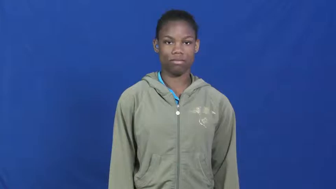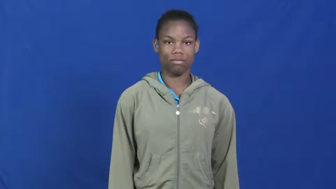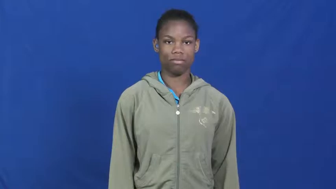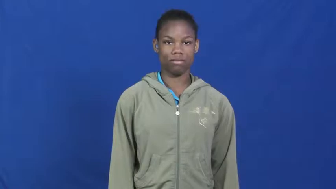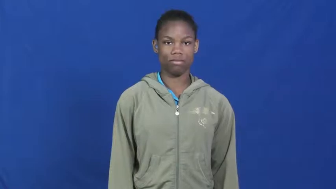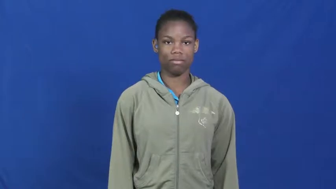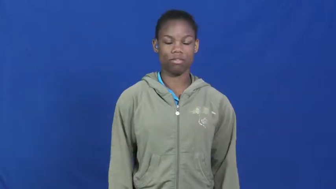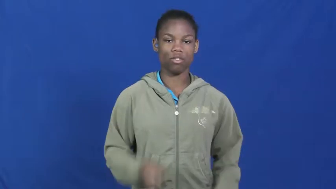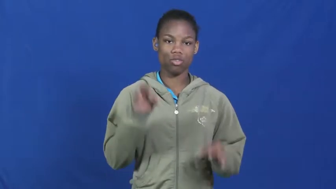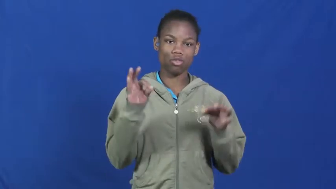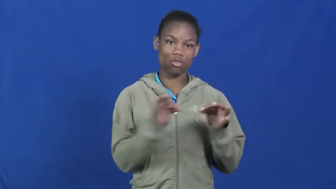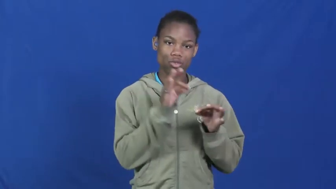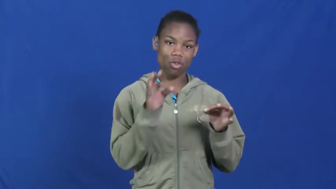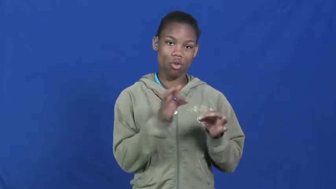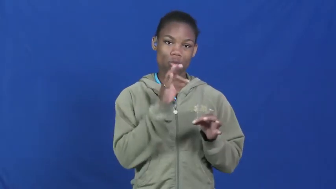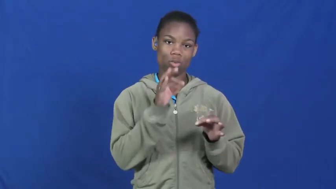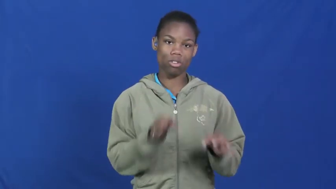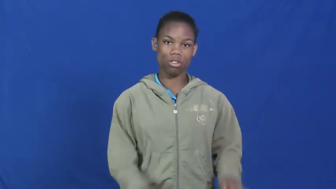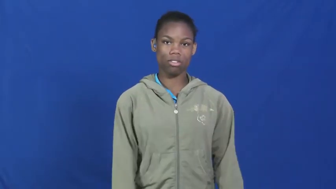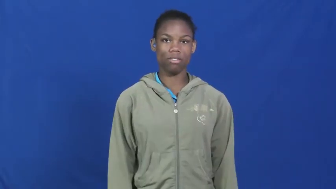sew,stitch,suture